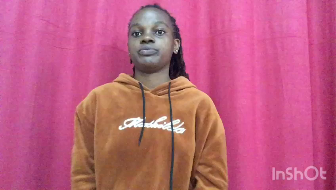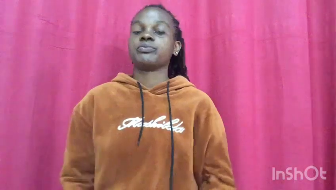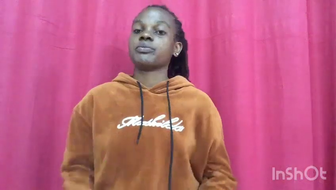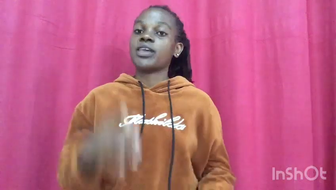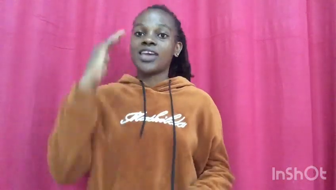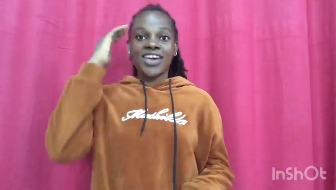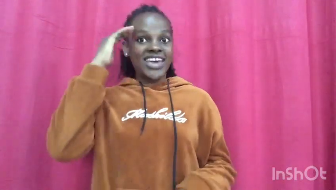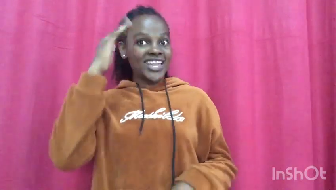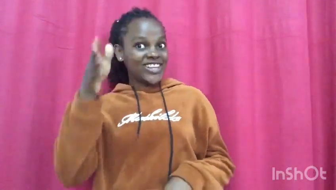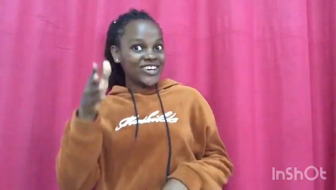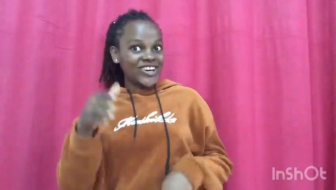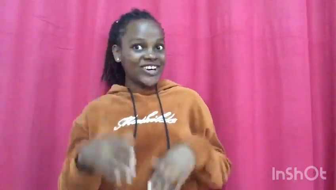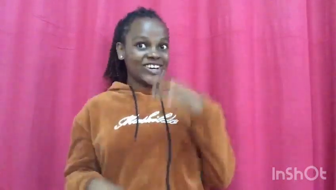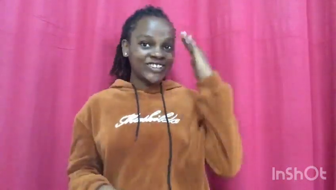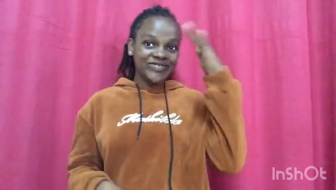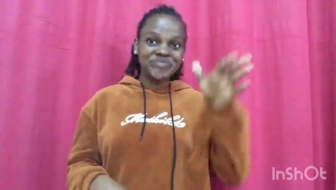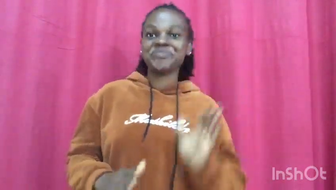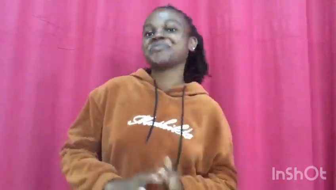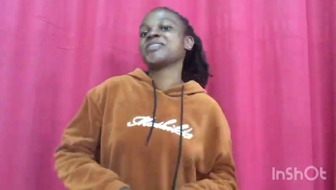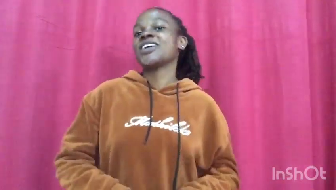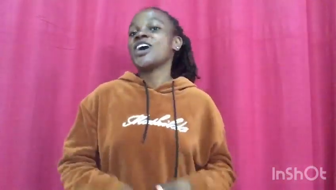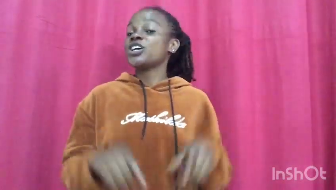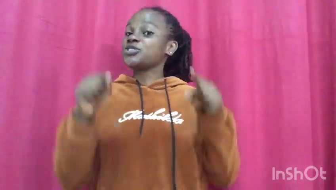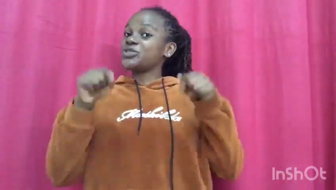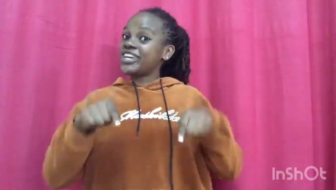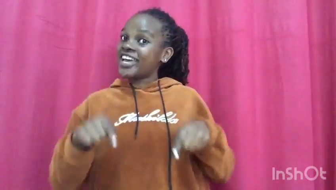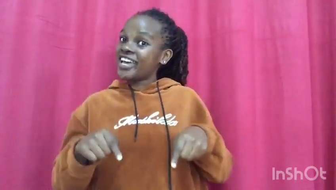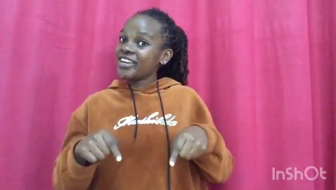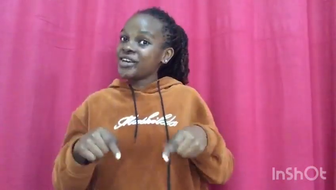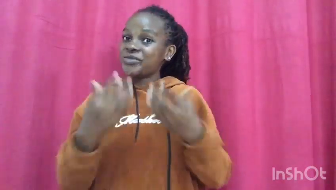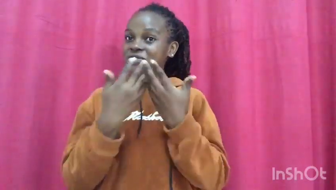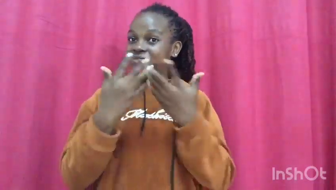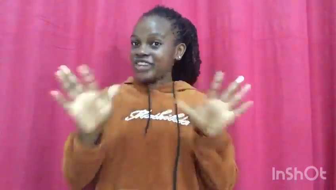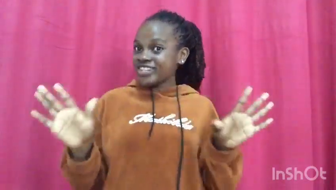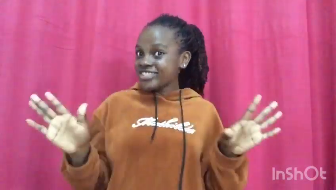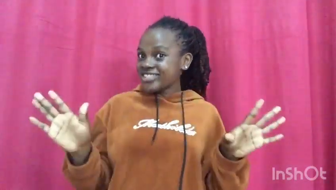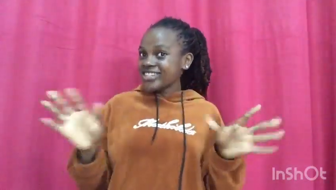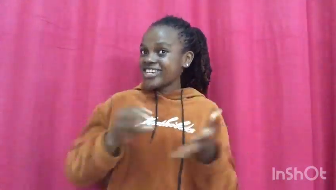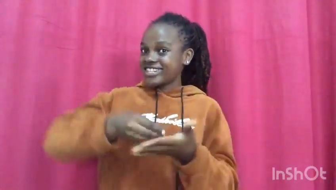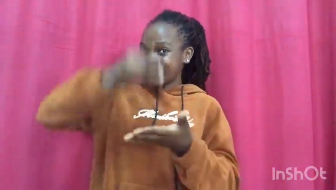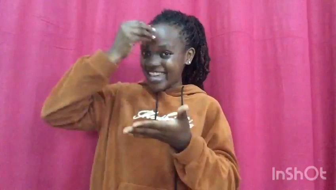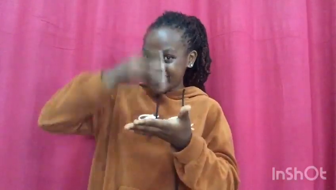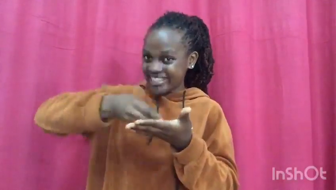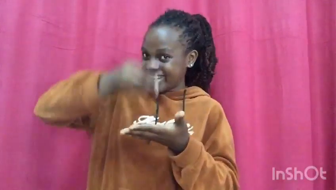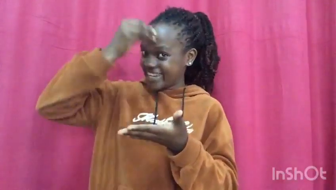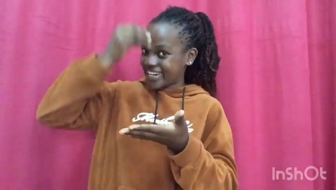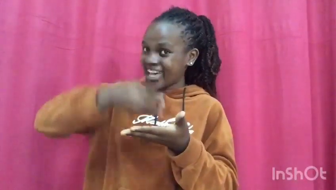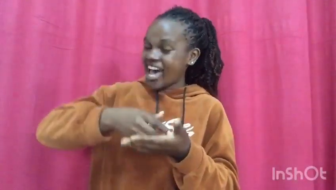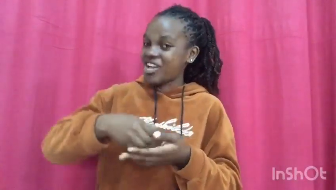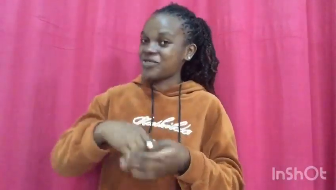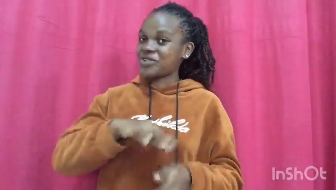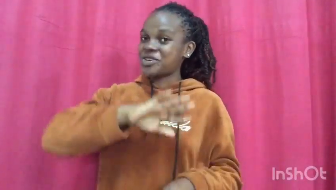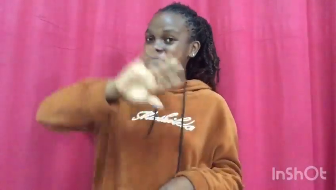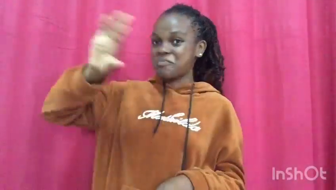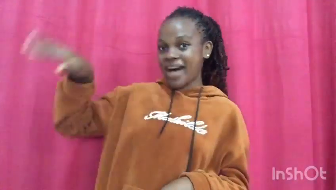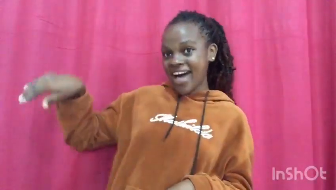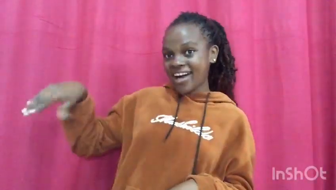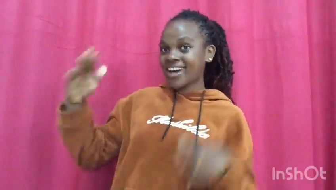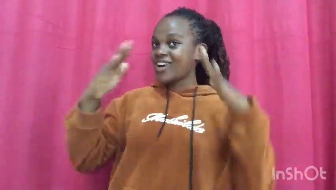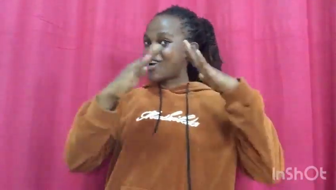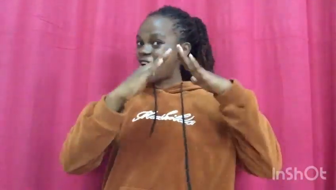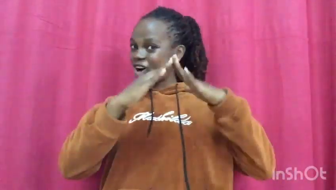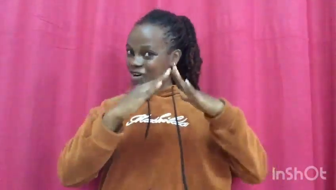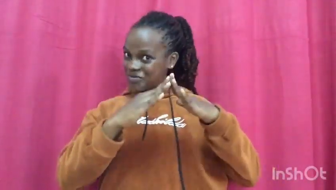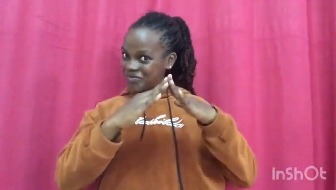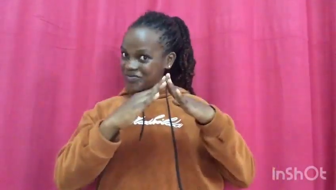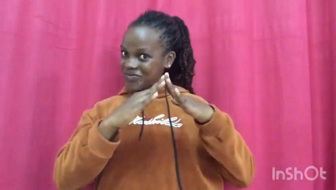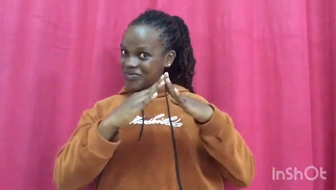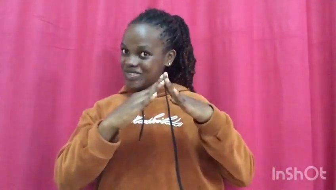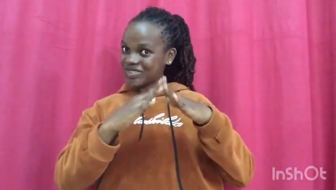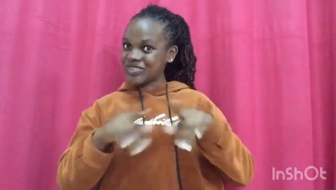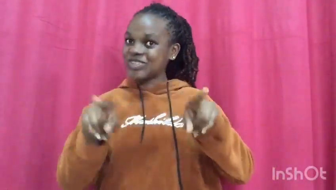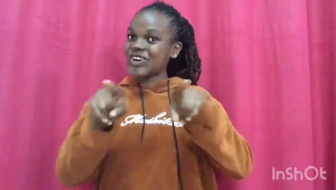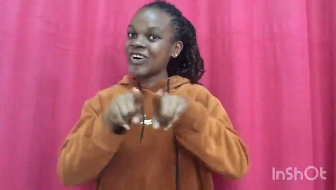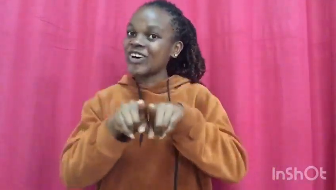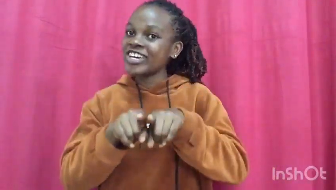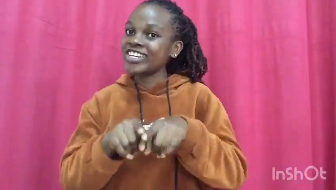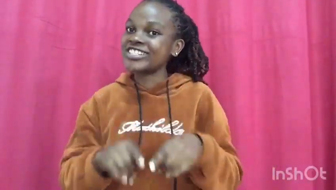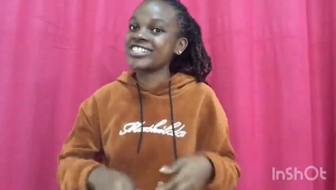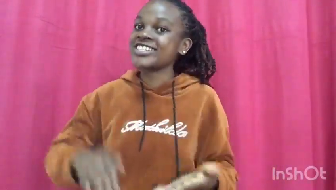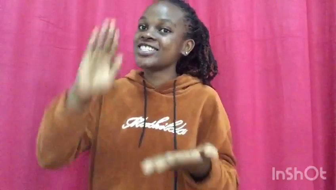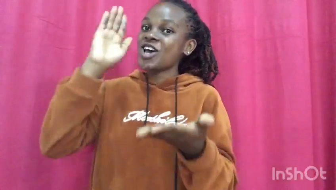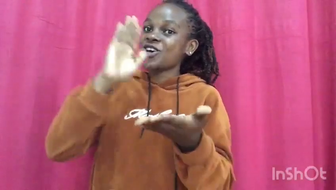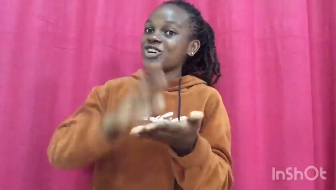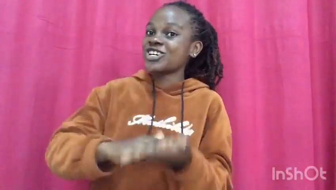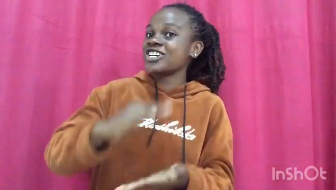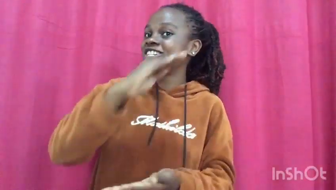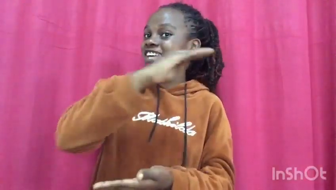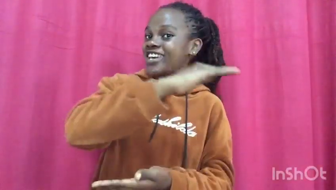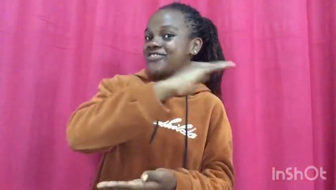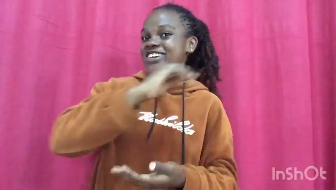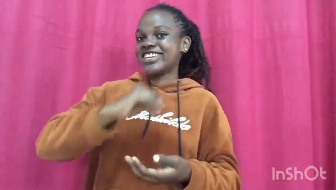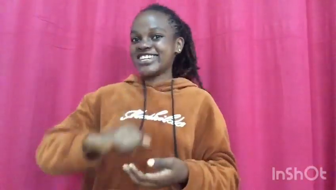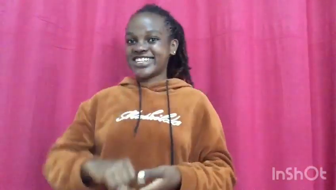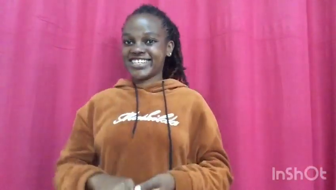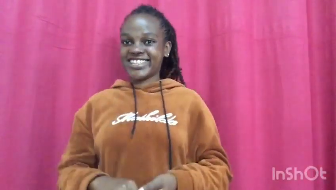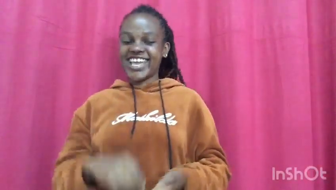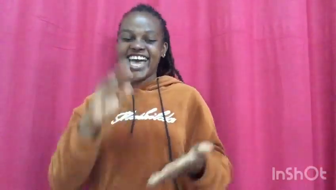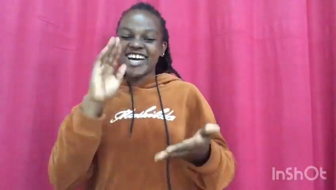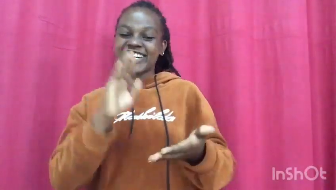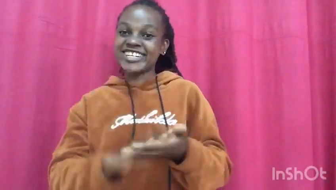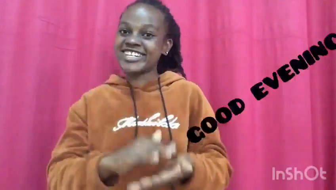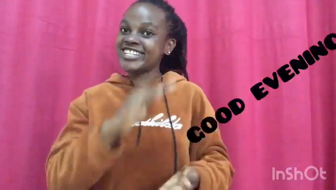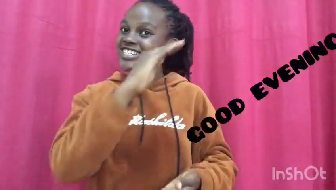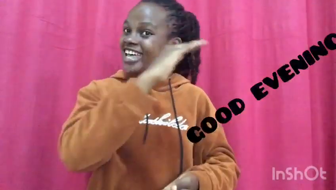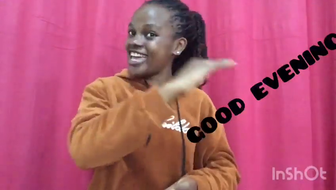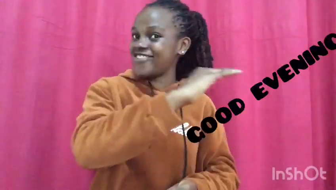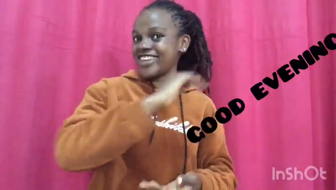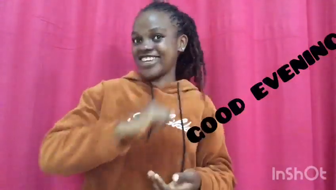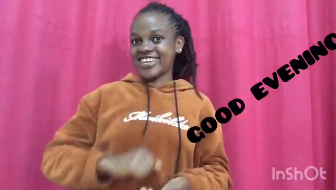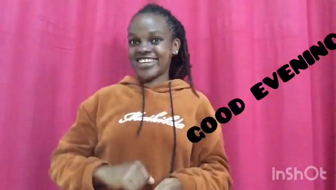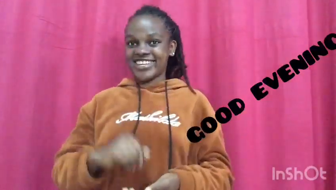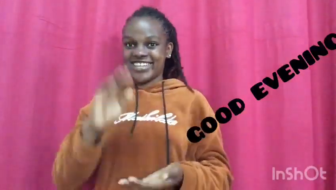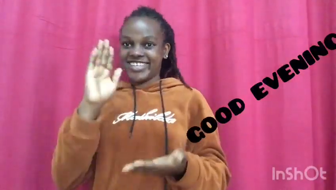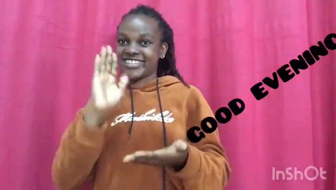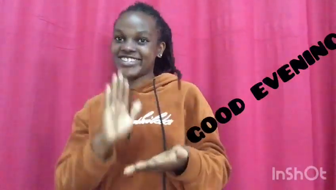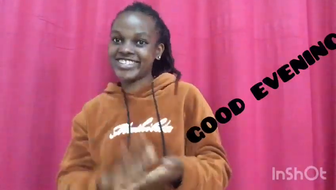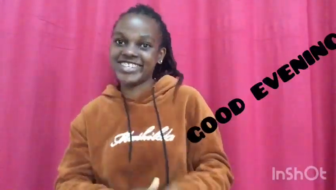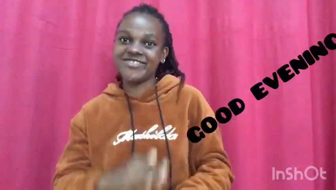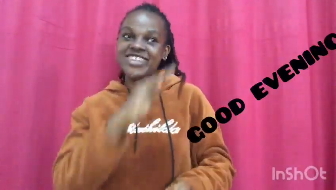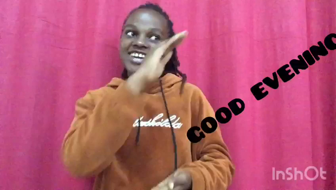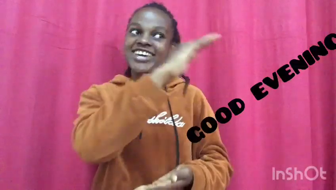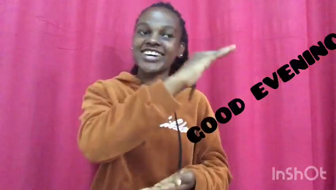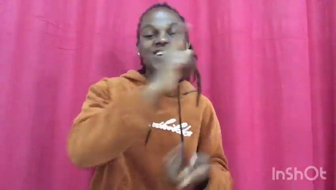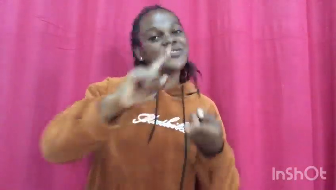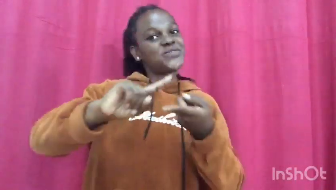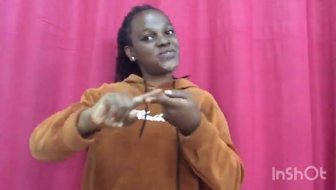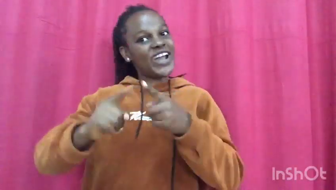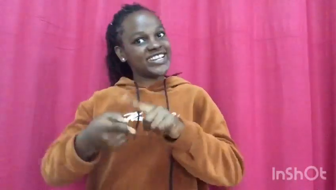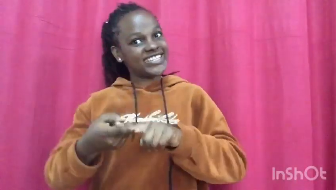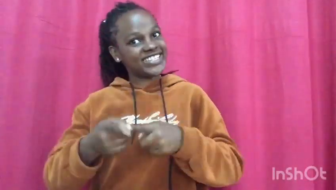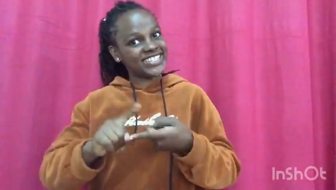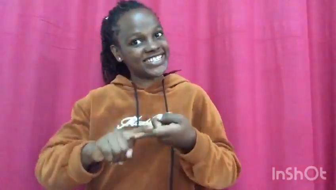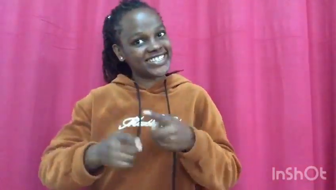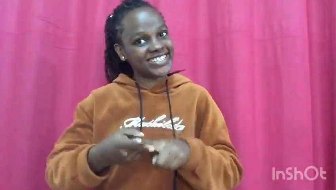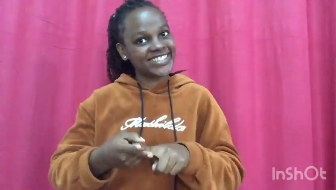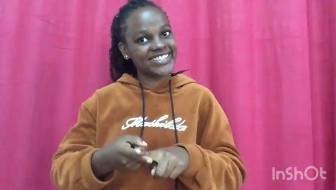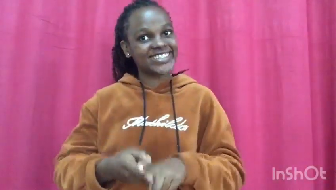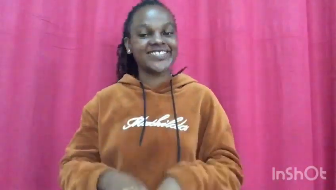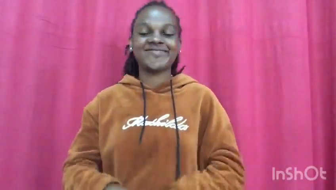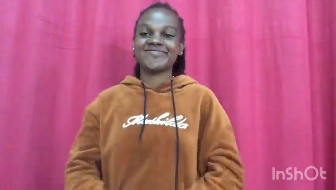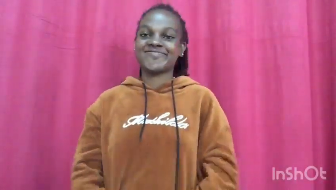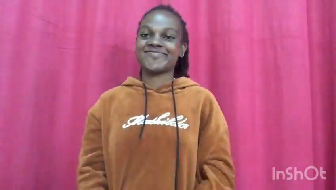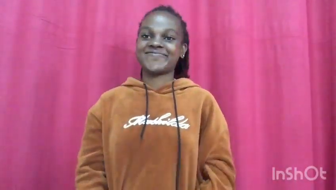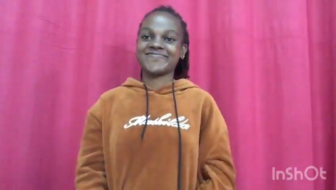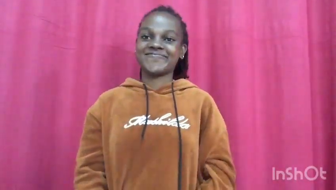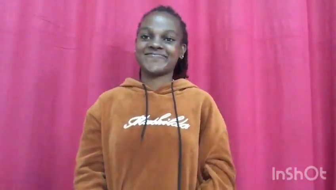good evening